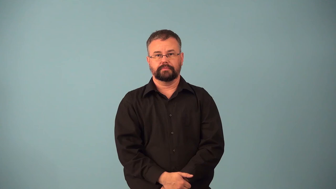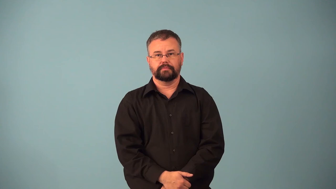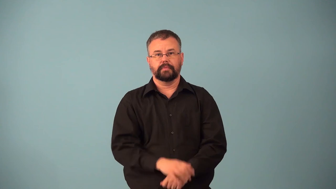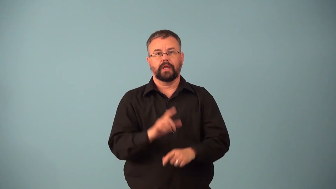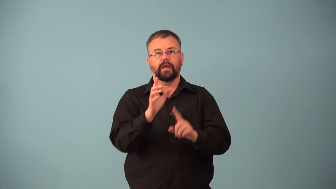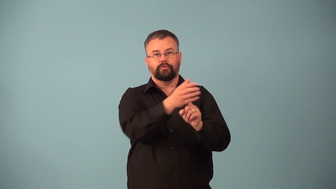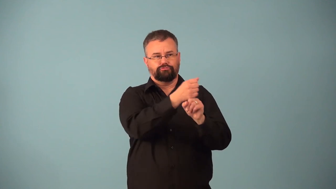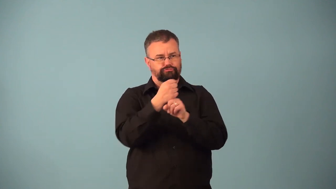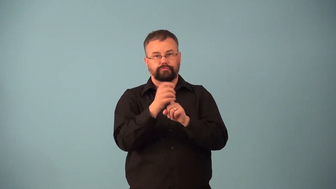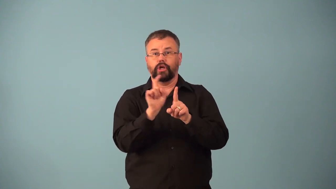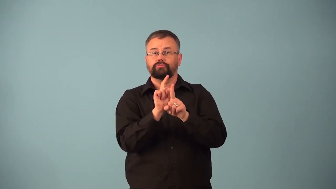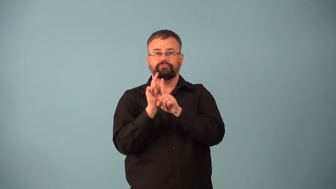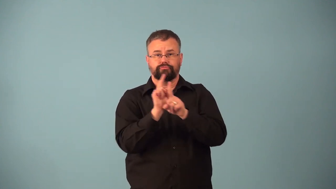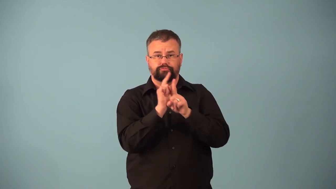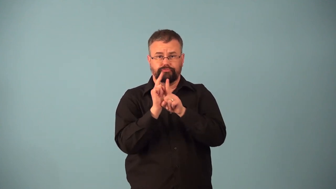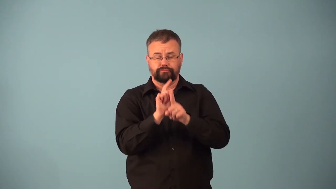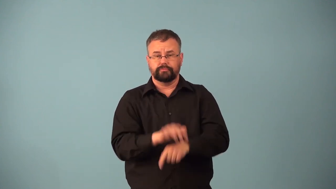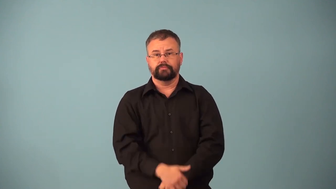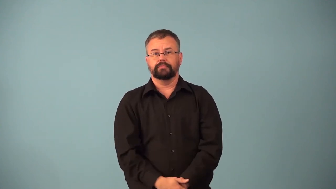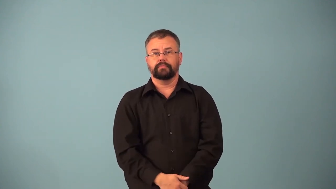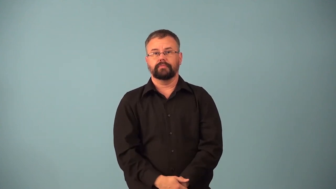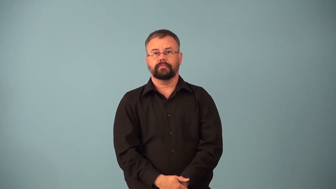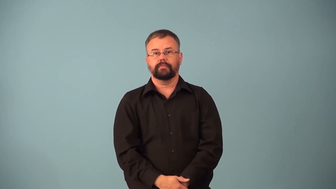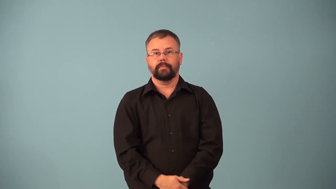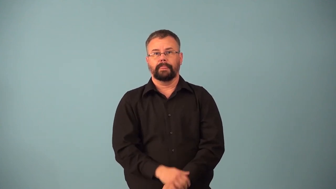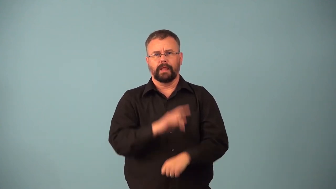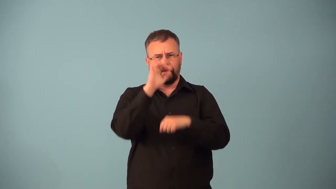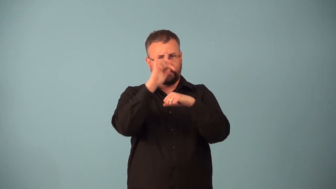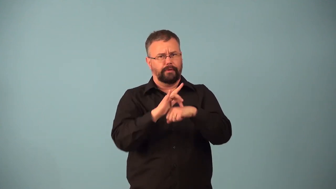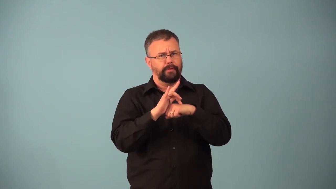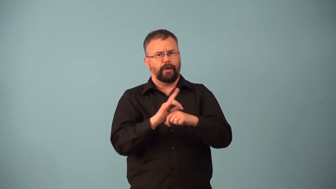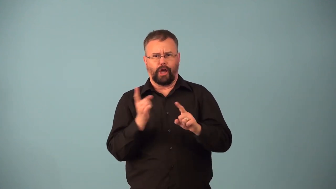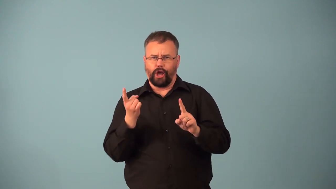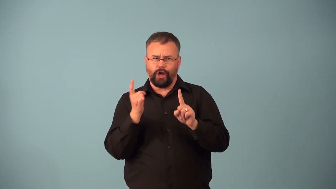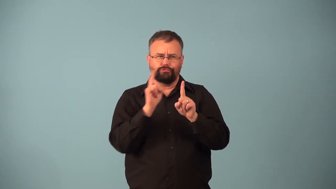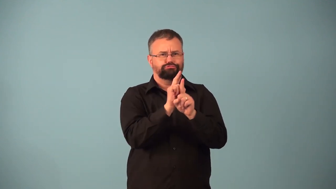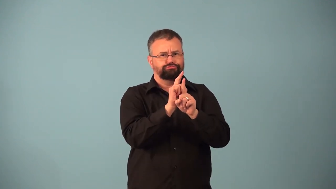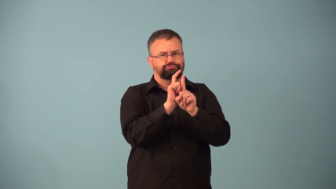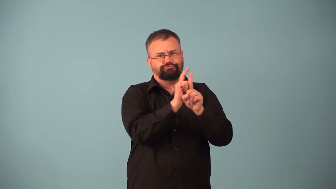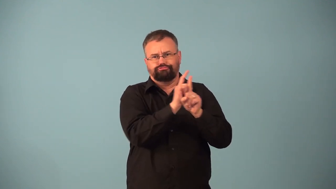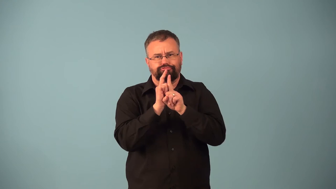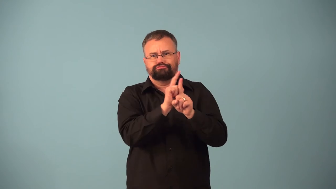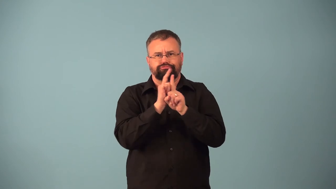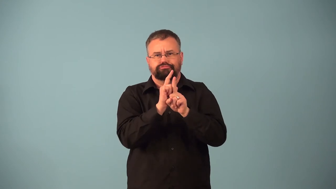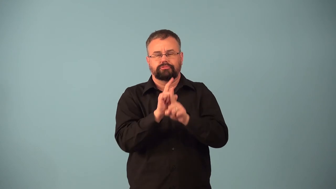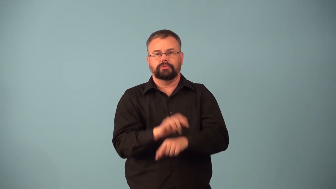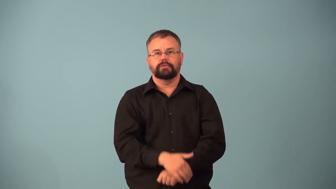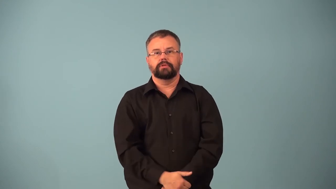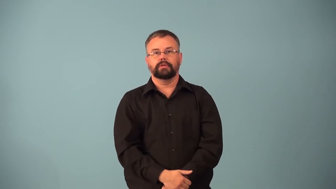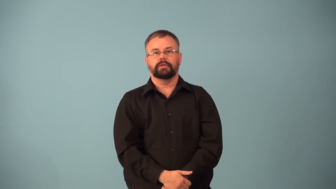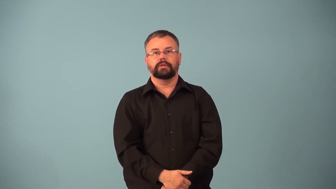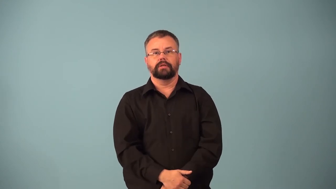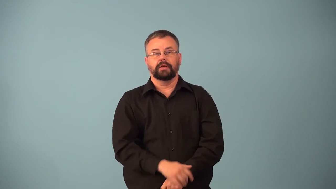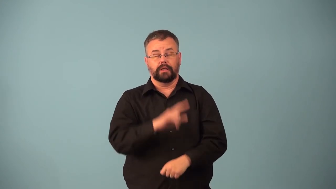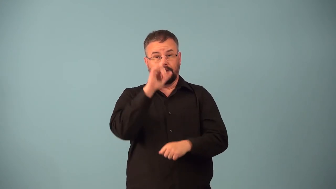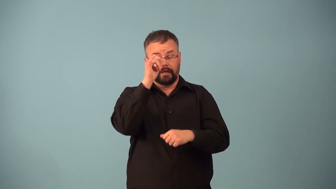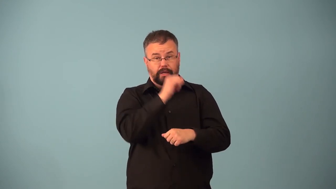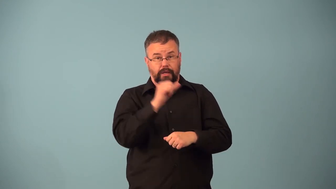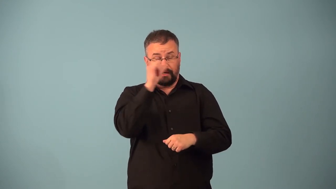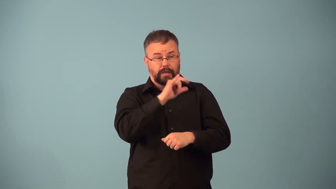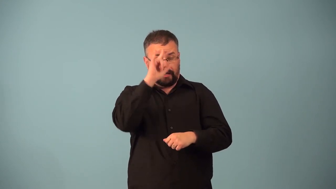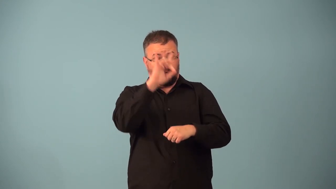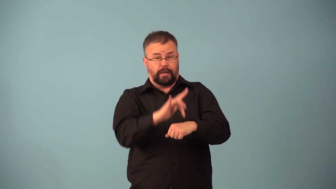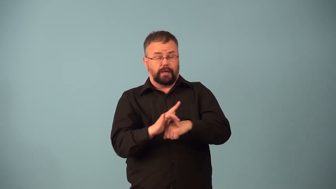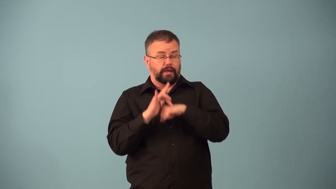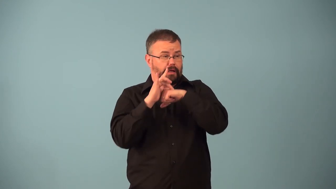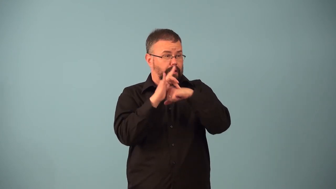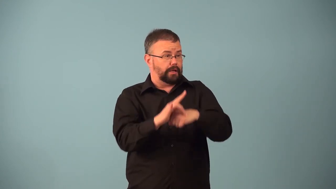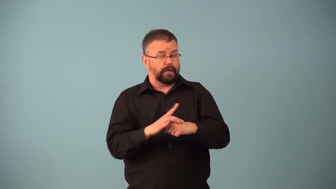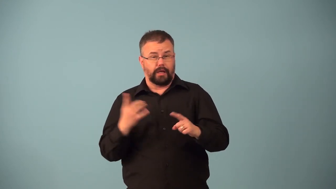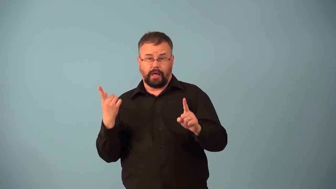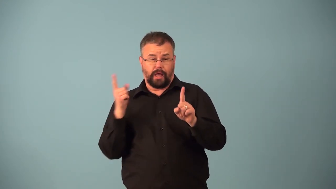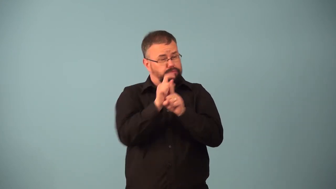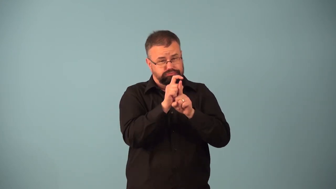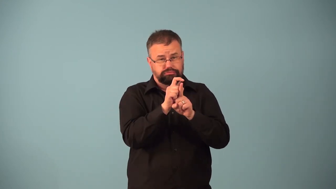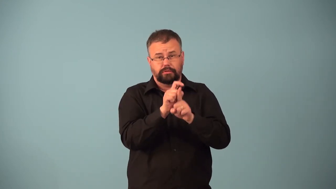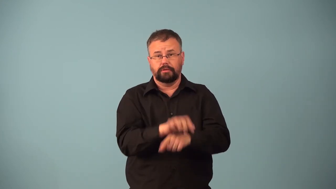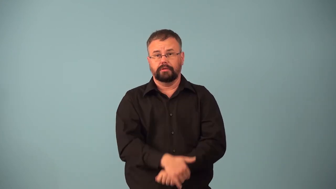clingy, clingier, clingiest